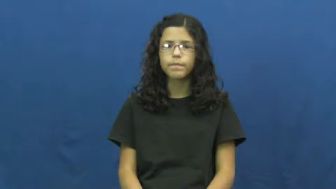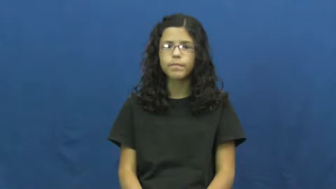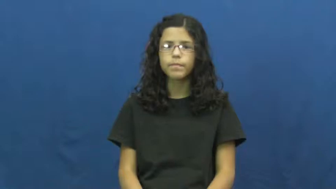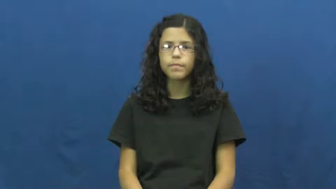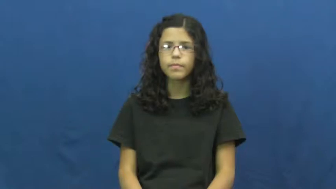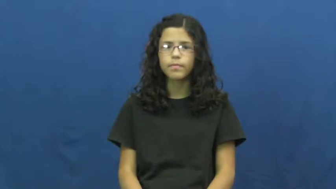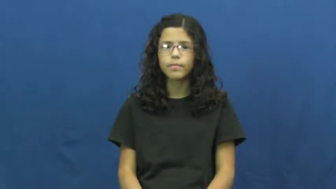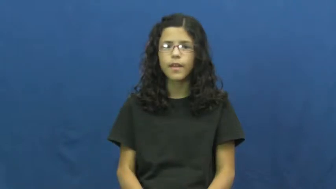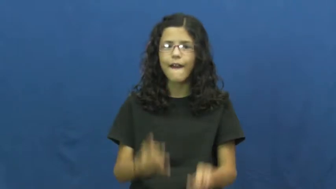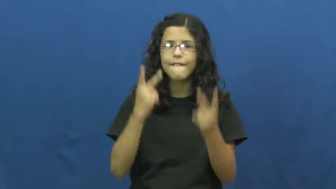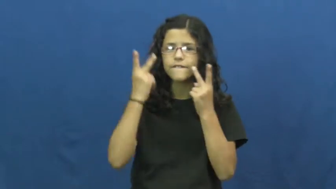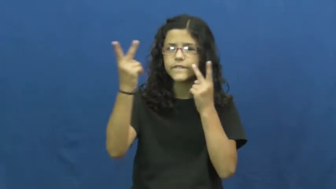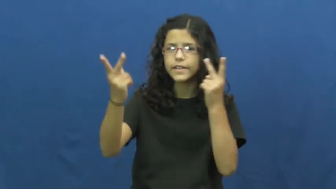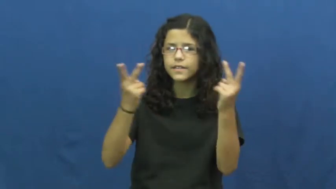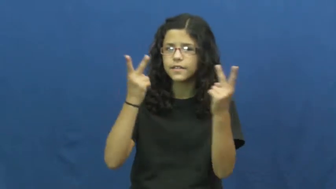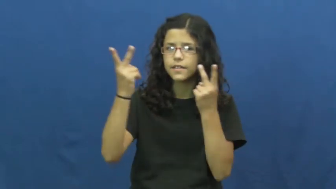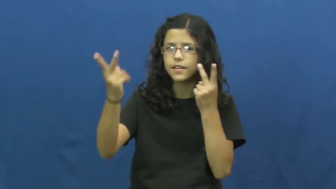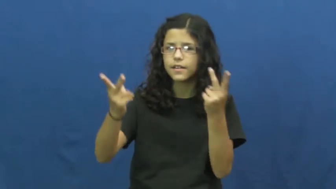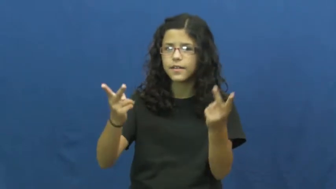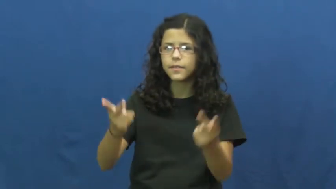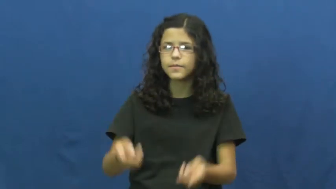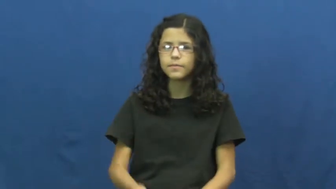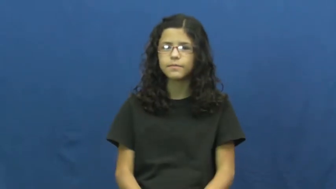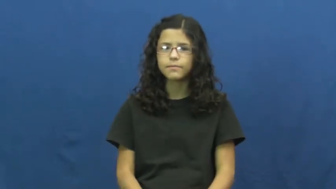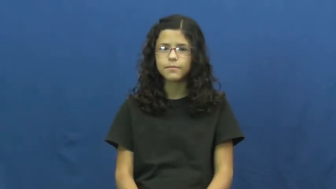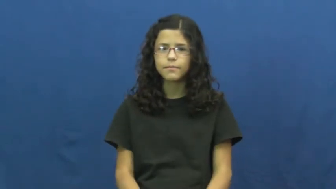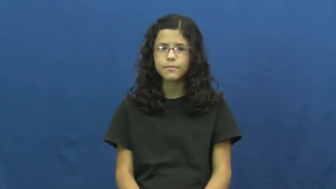visit,call,drop by,drop over,drop in,drop round,spend time